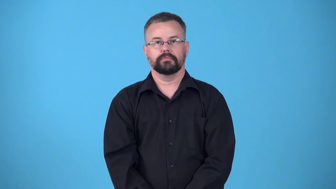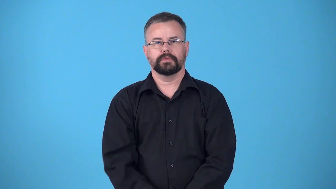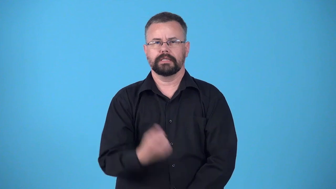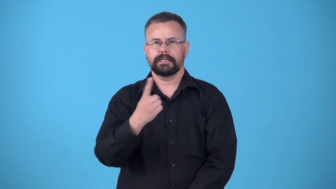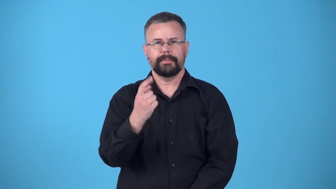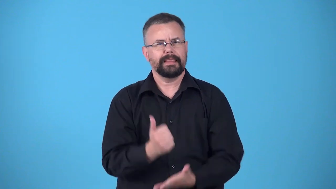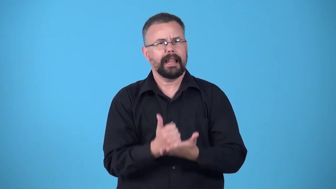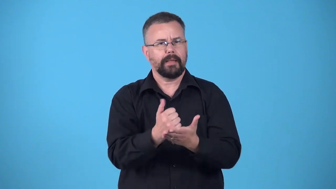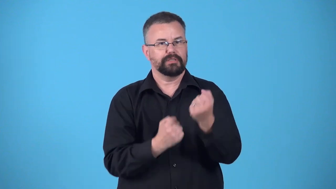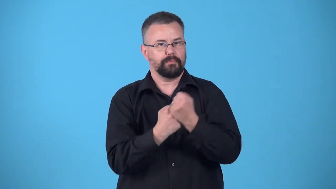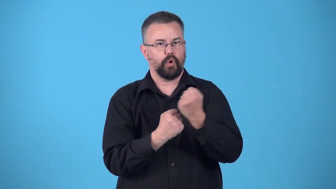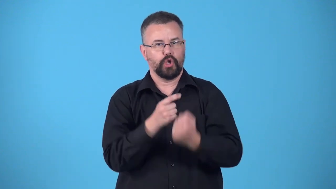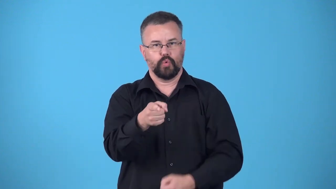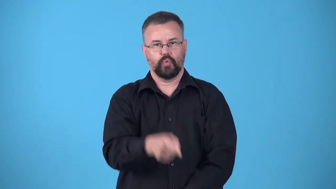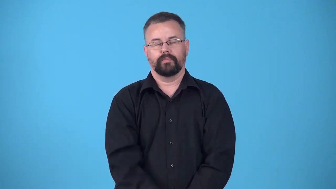crutch